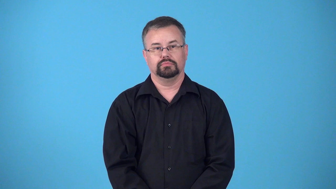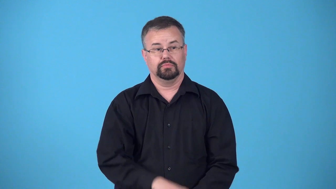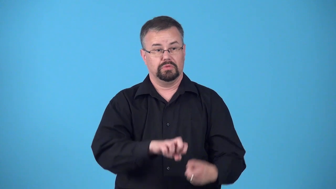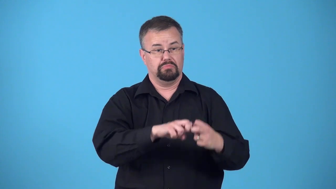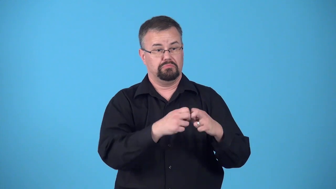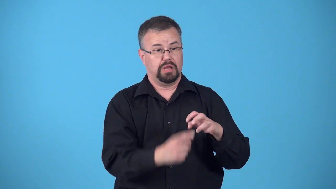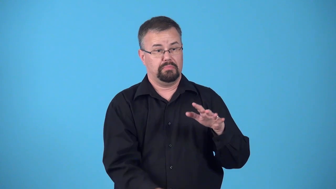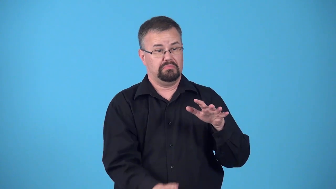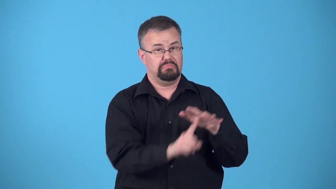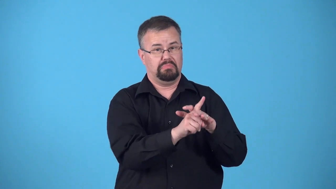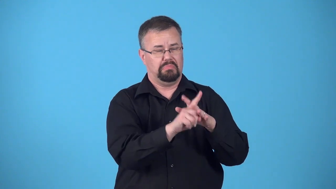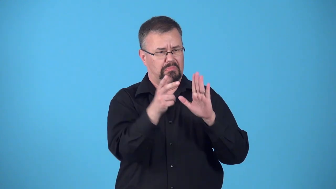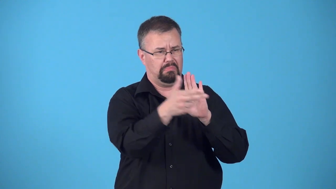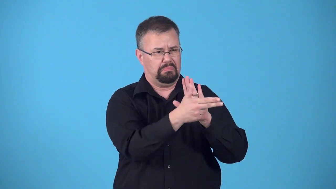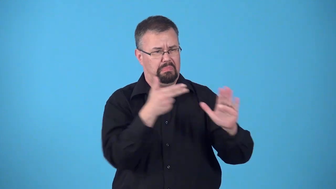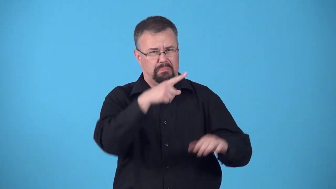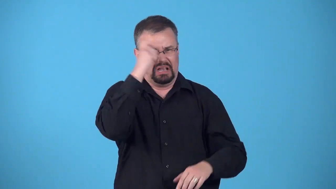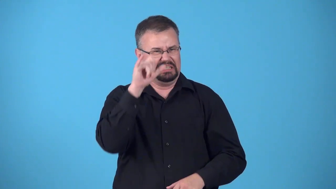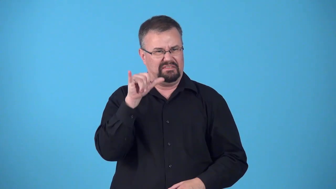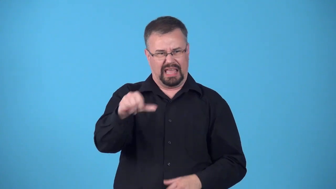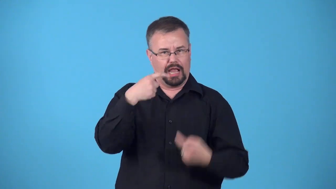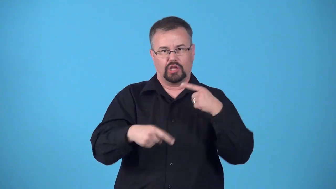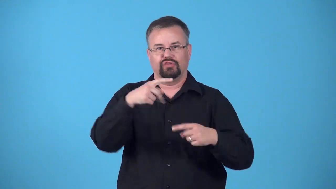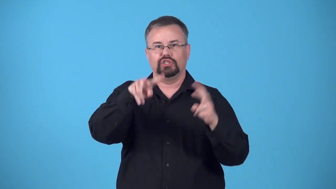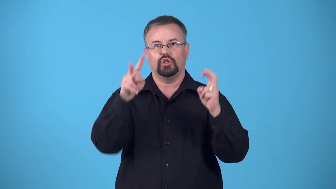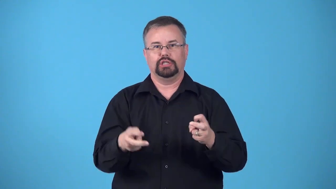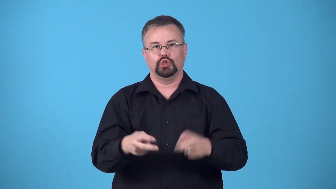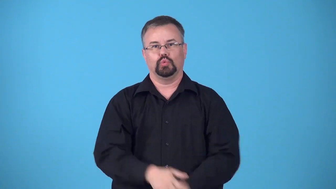play the race card